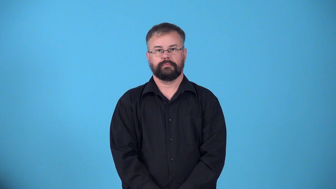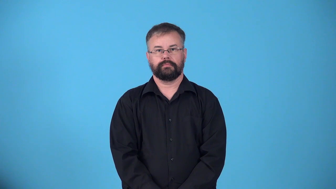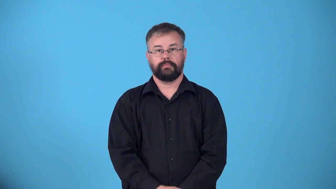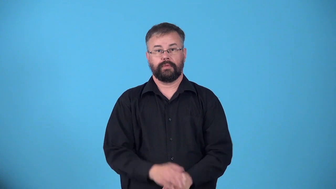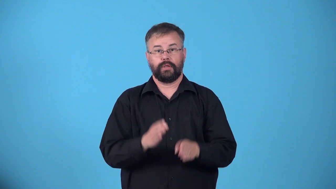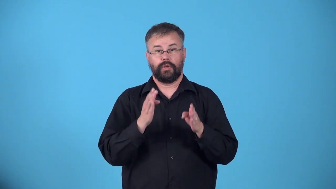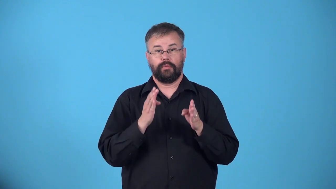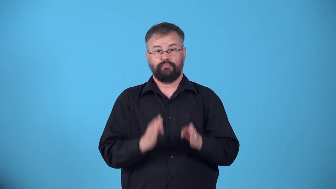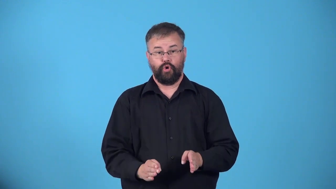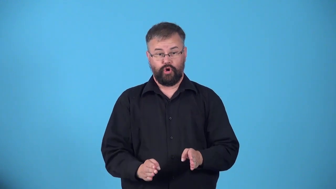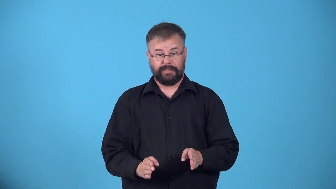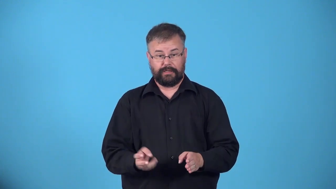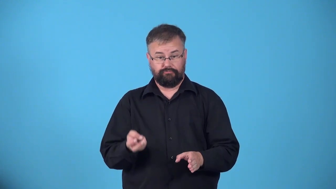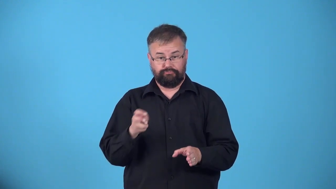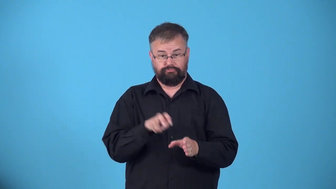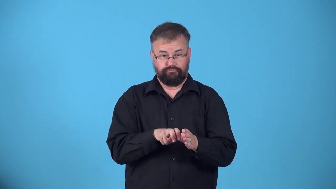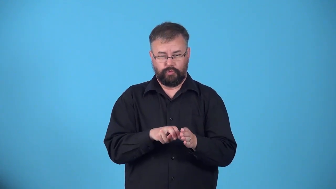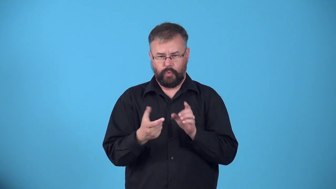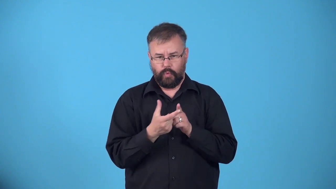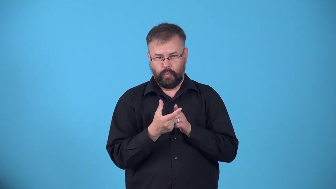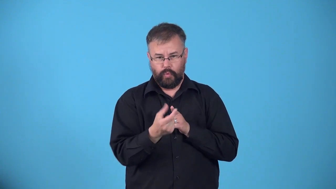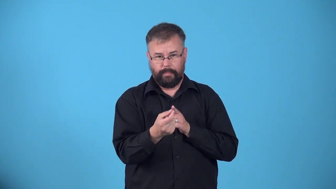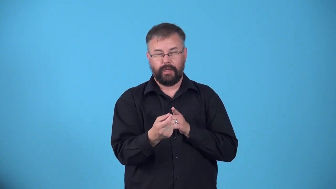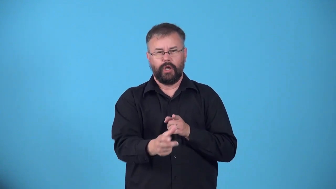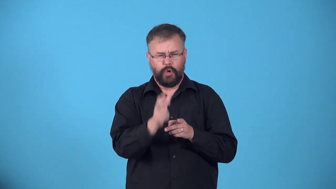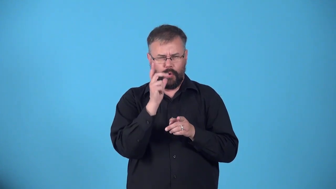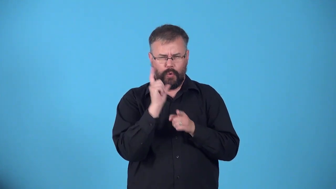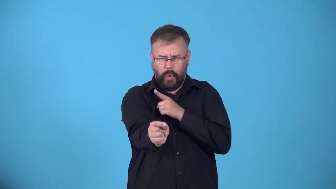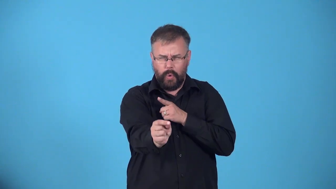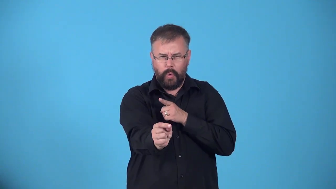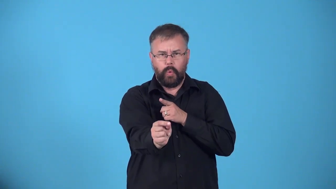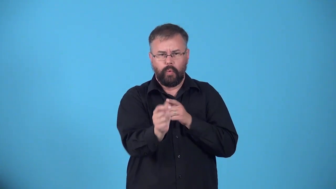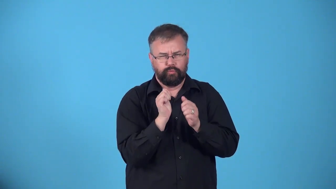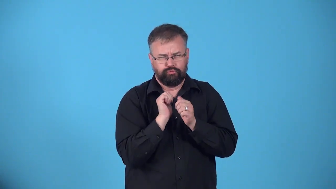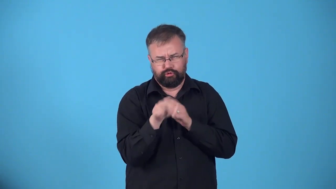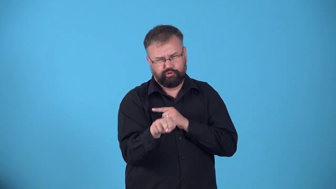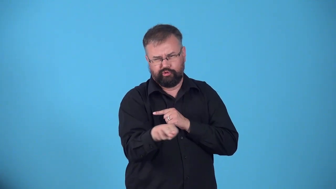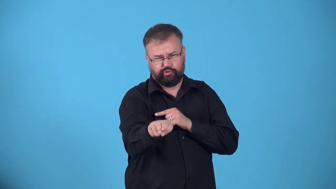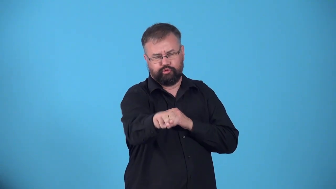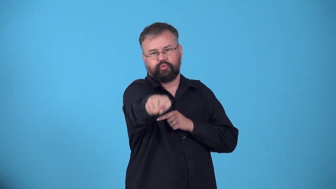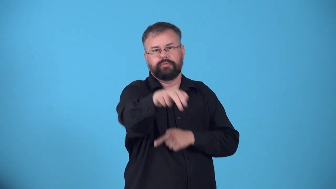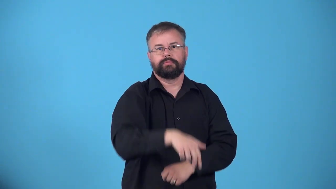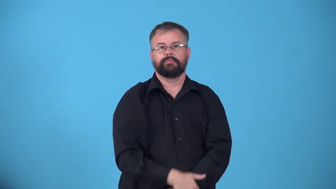luger, sledder